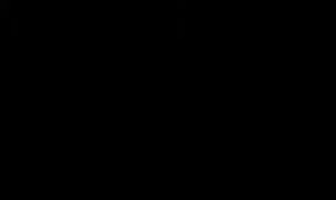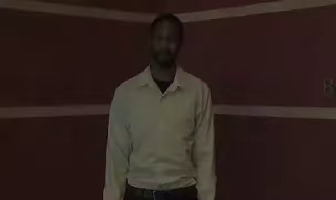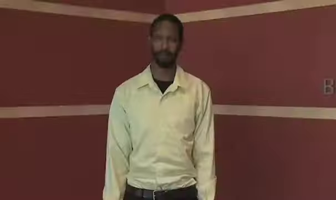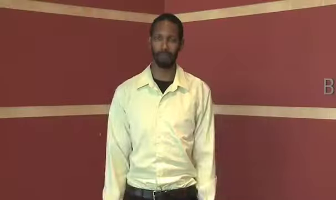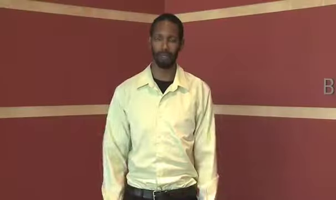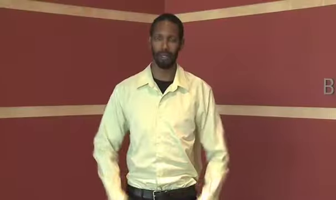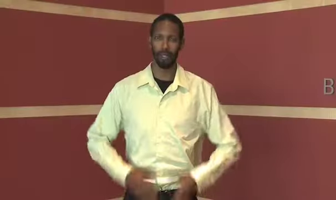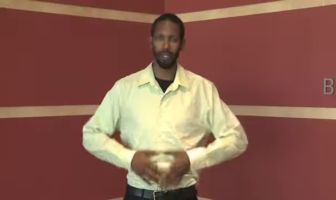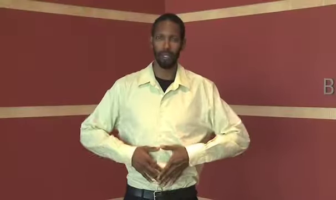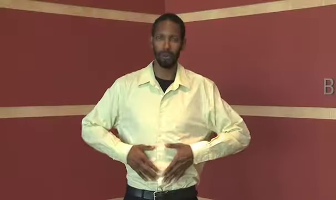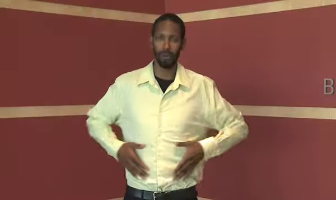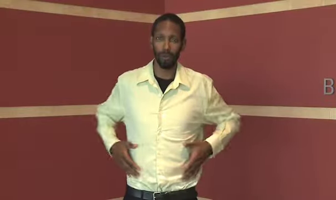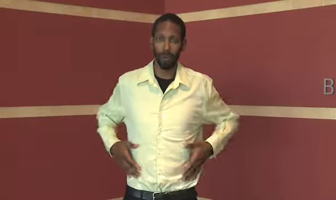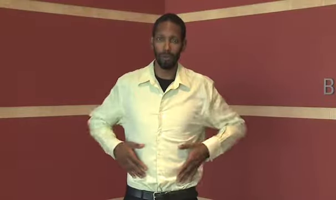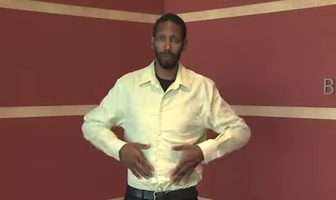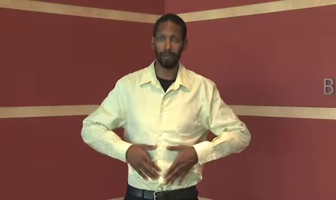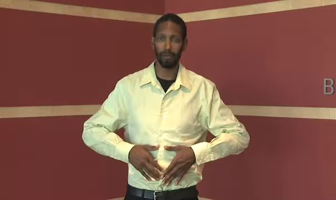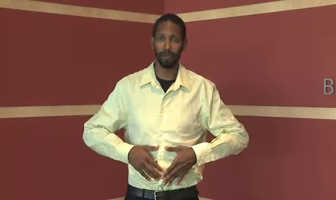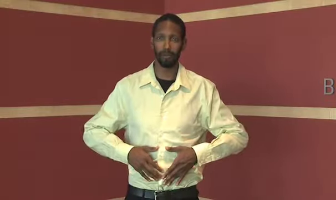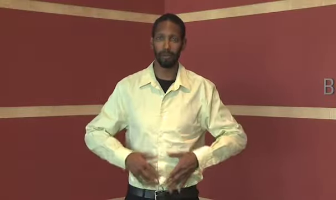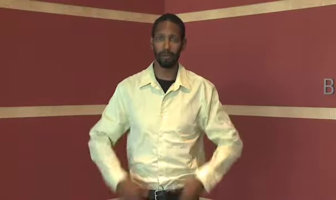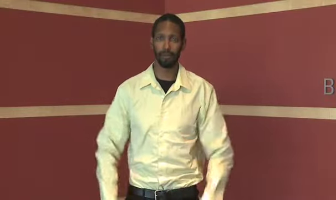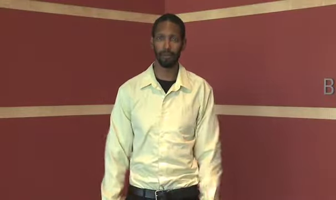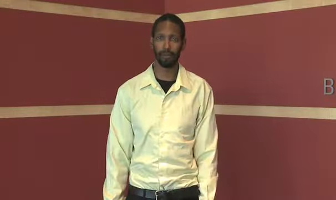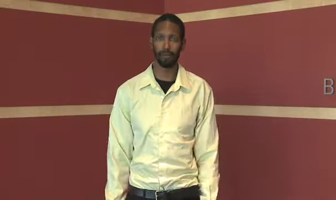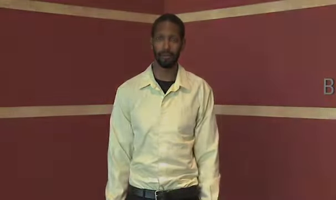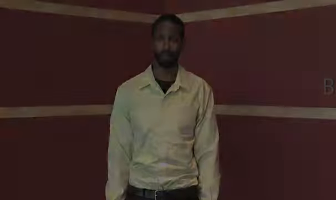Abdomen